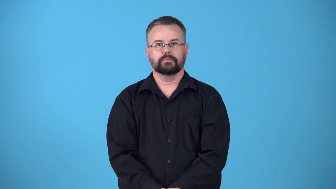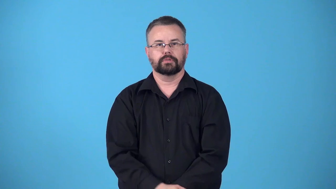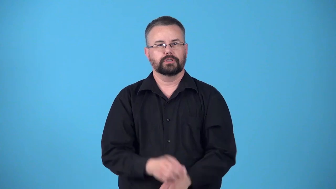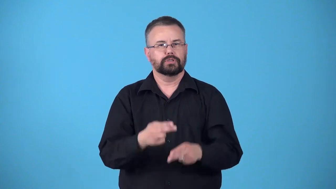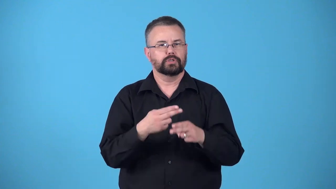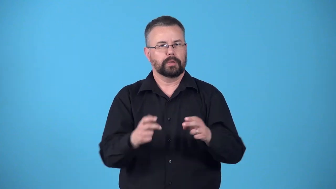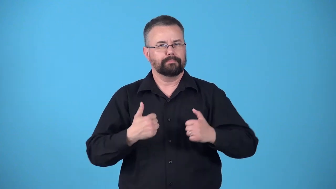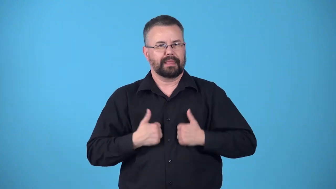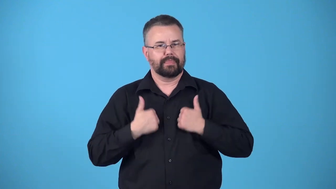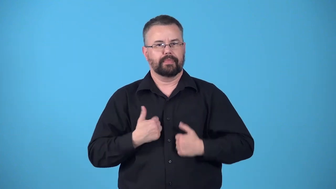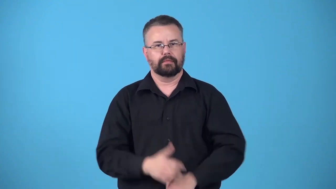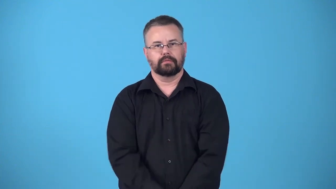cat's lick